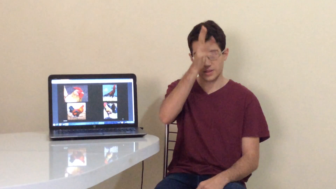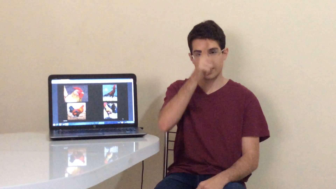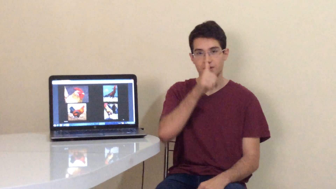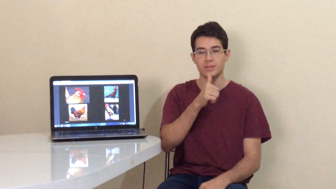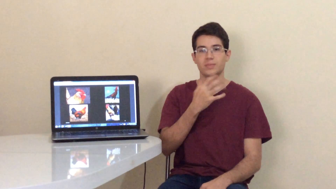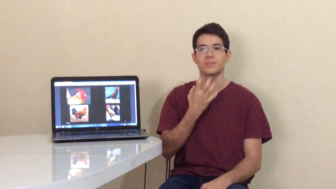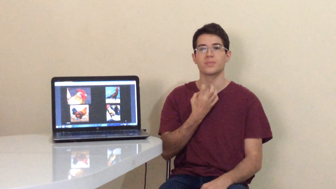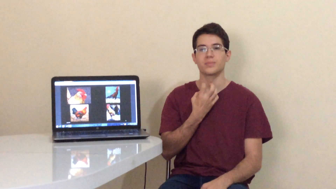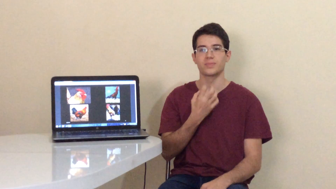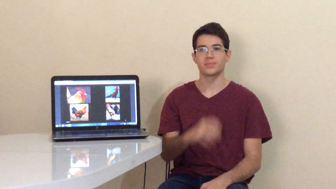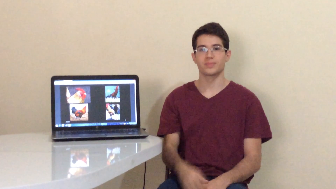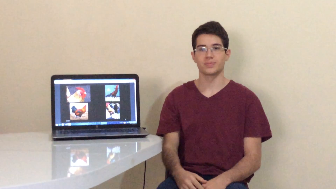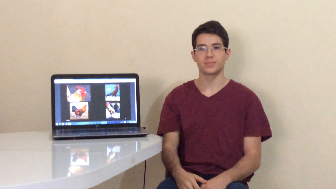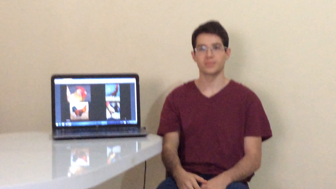rooster